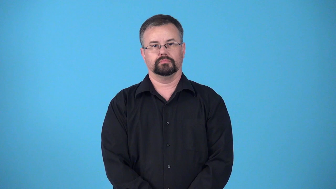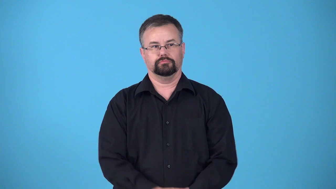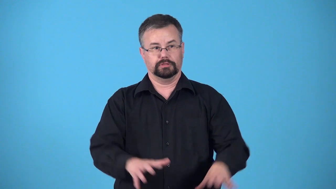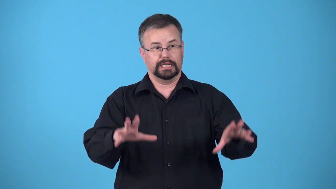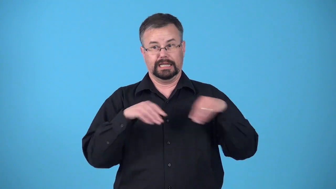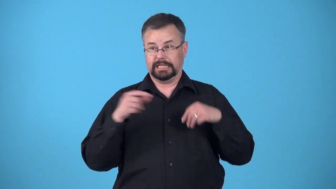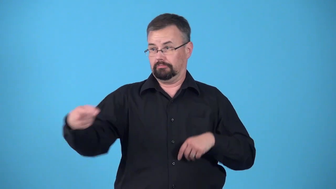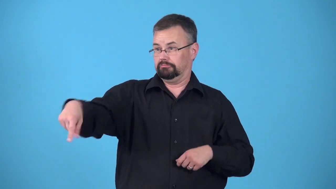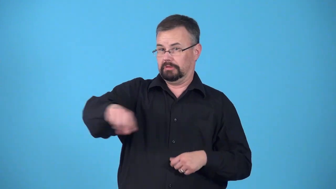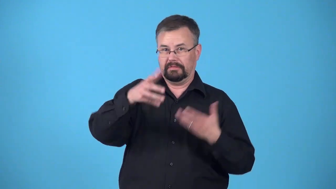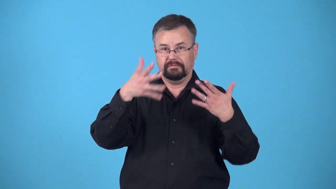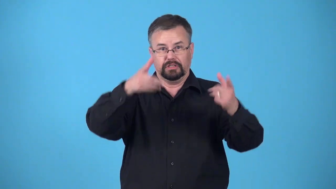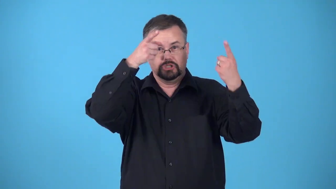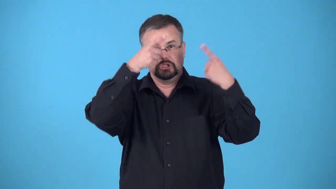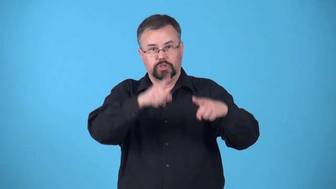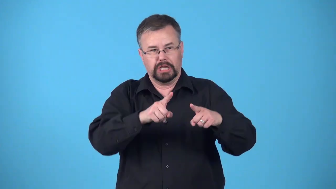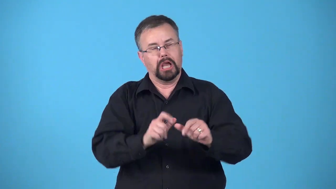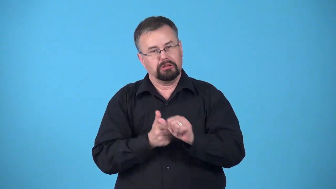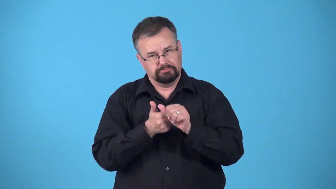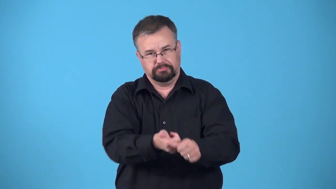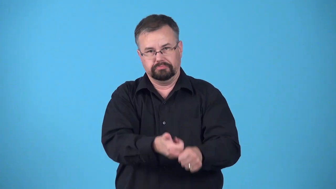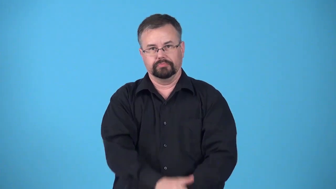swim with the tide